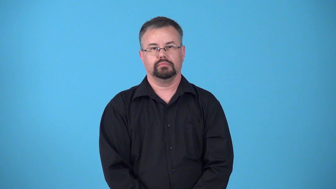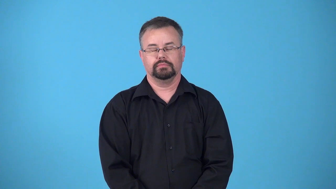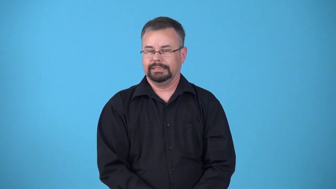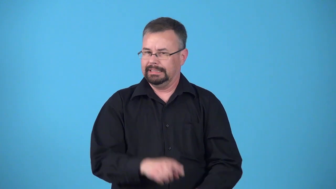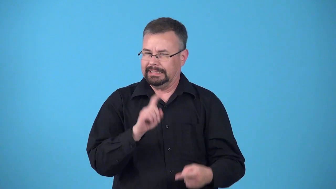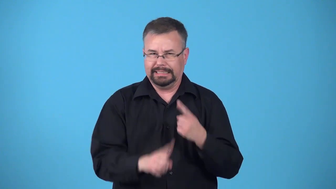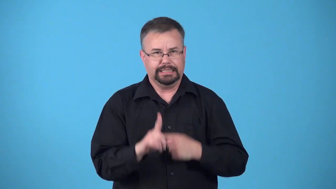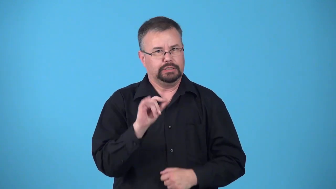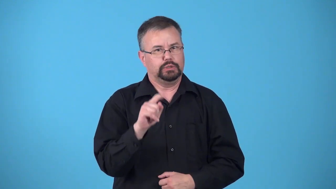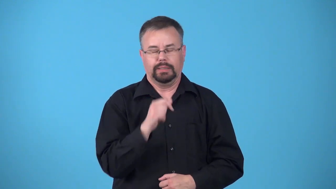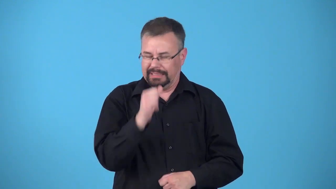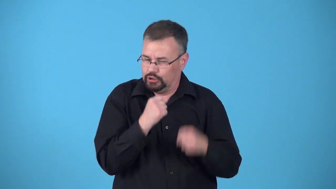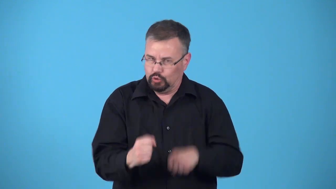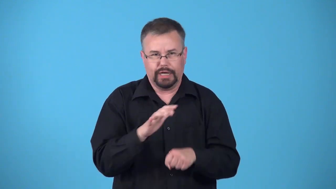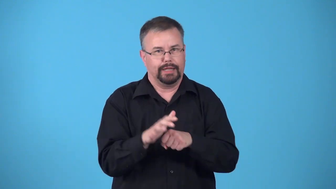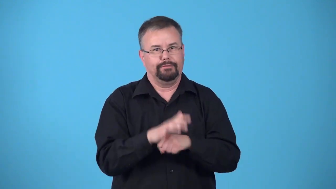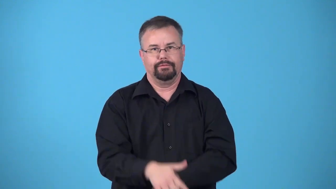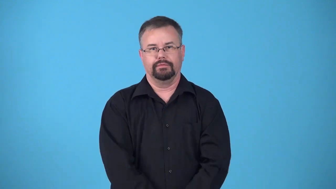not have the heart